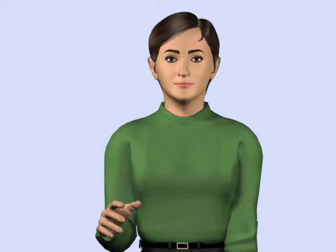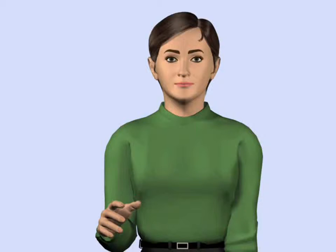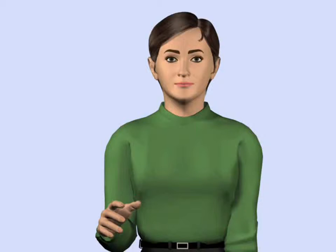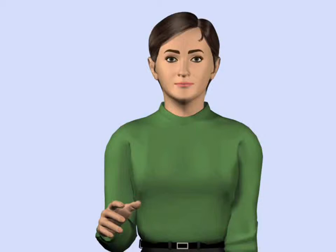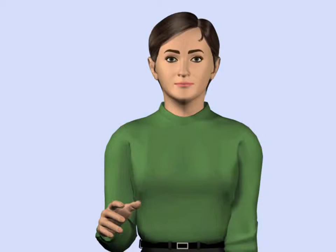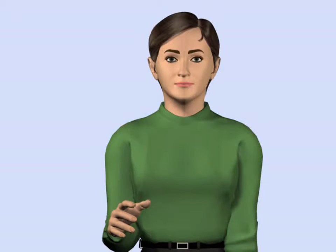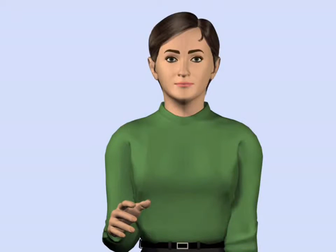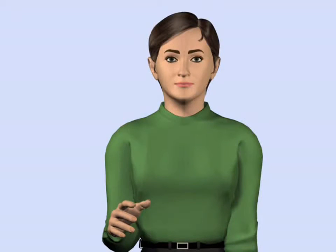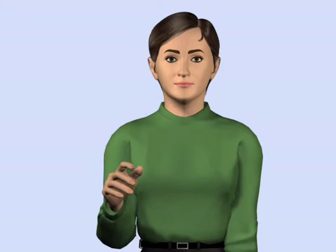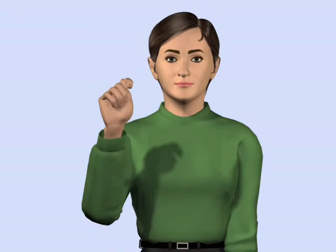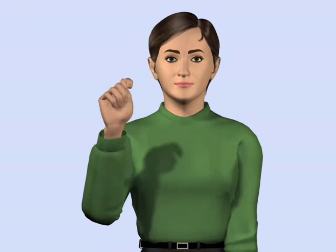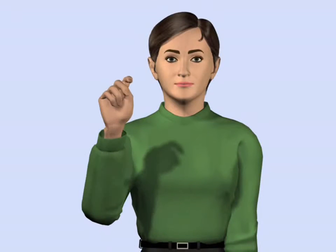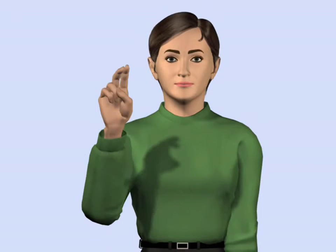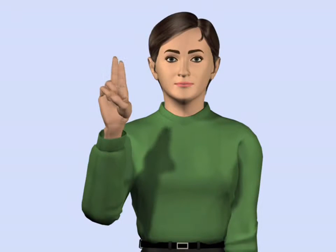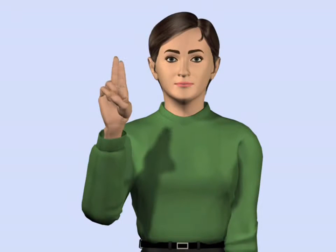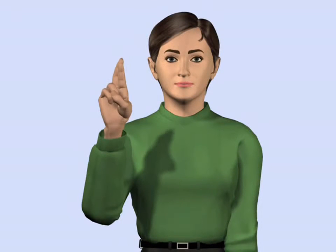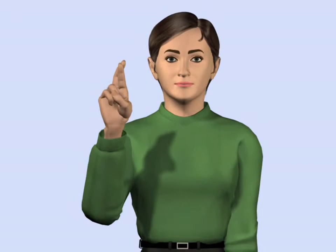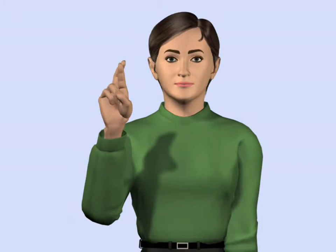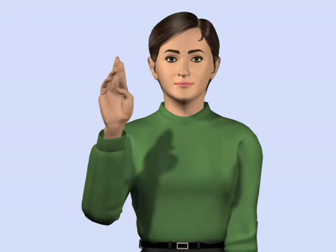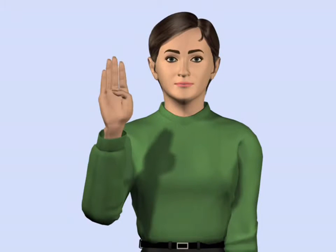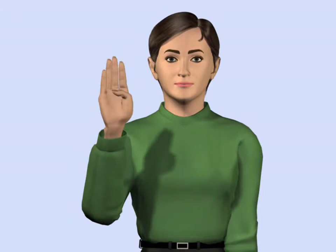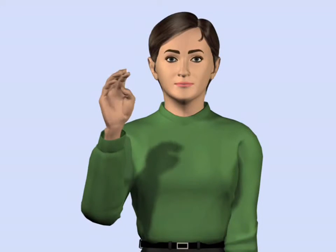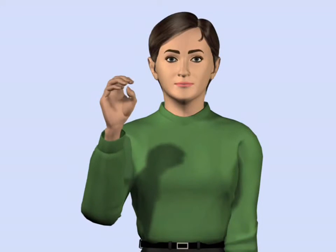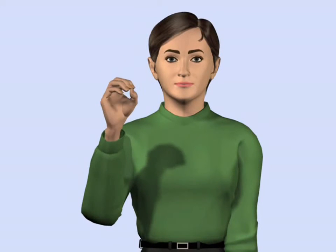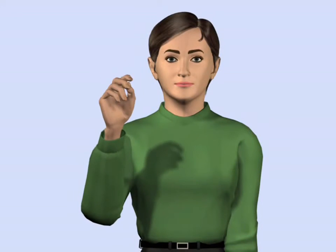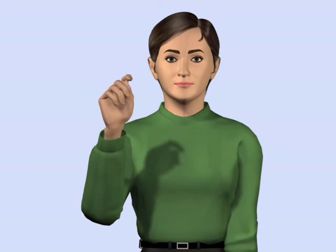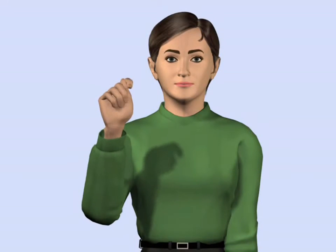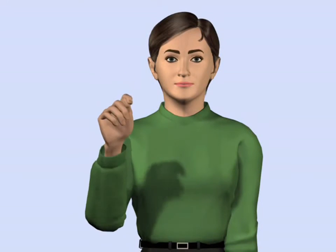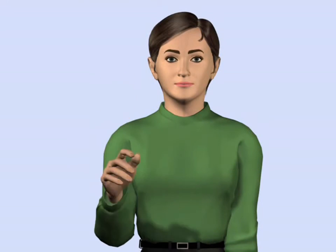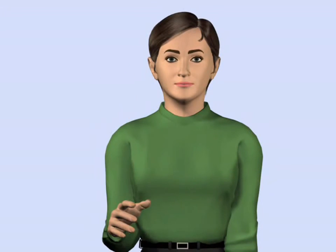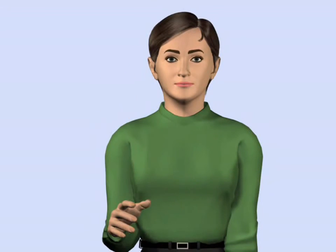turbot